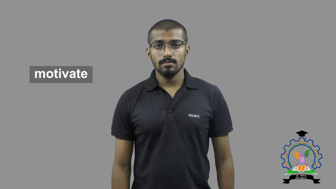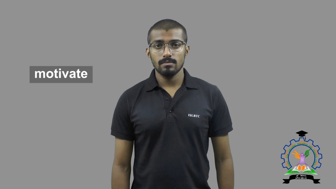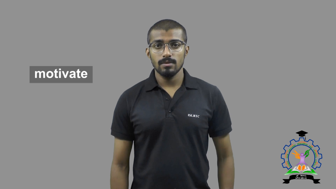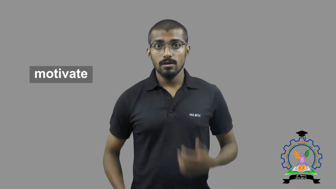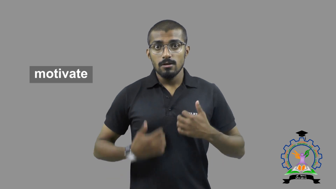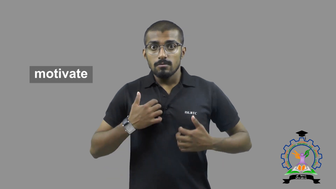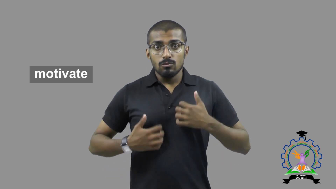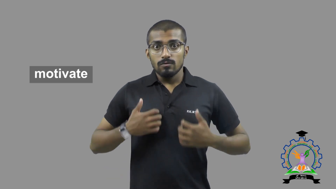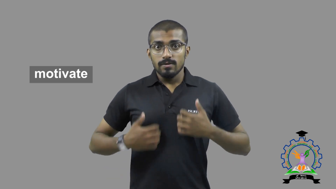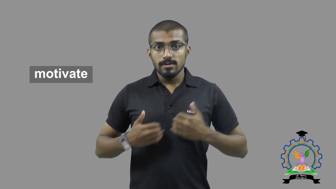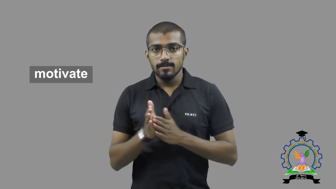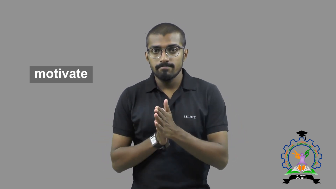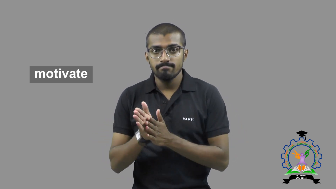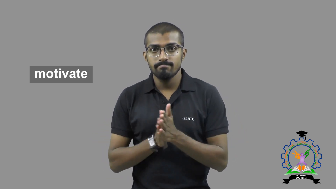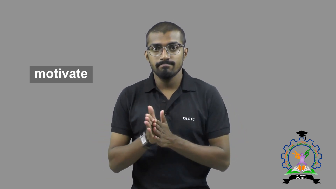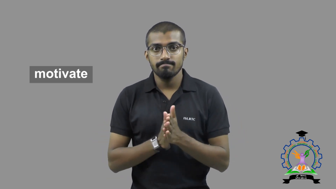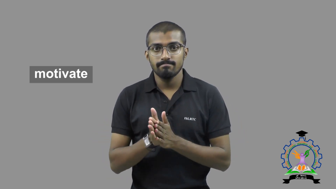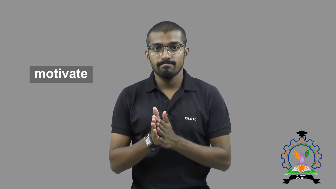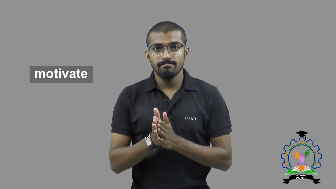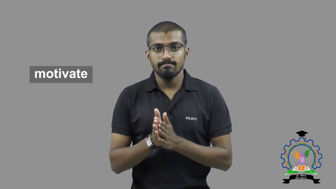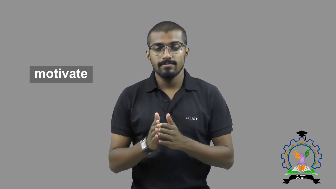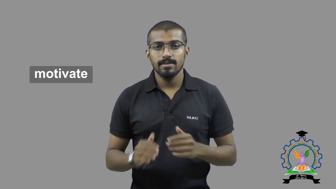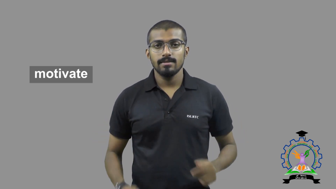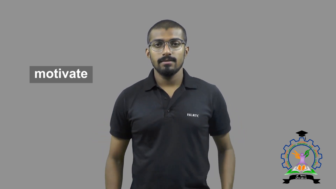motivate